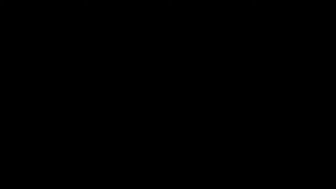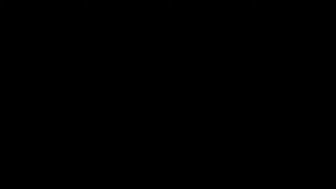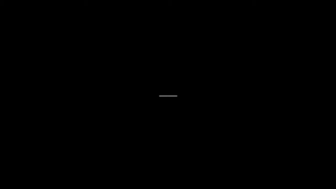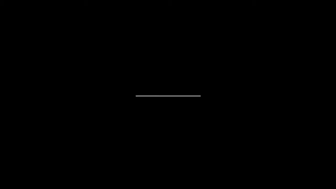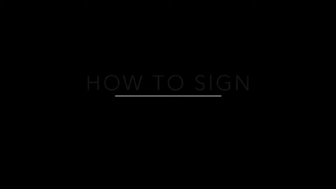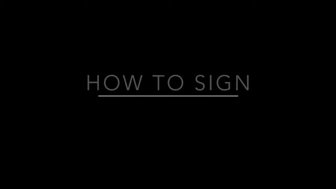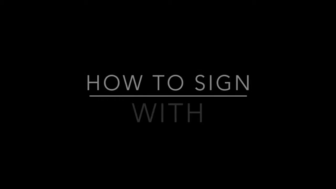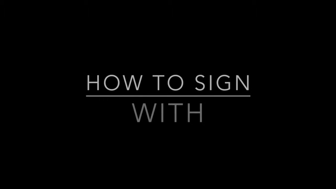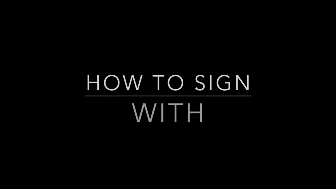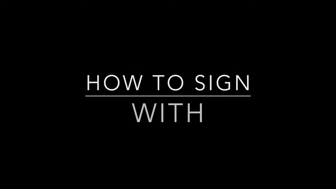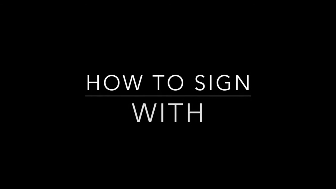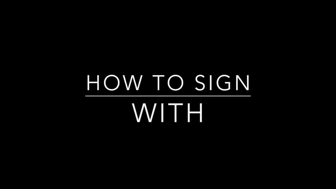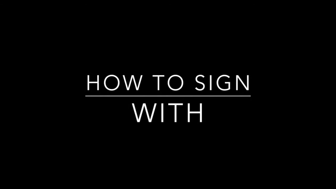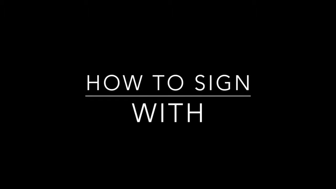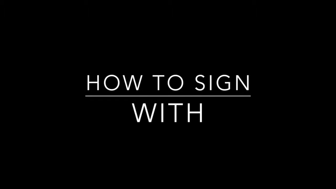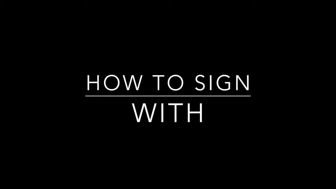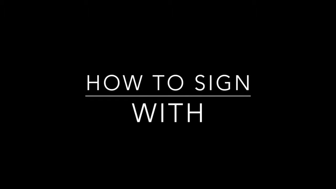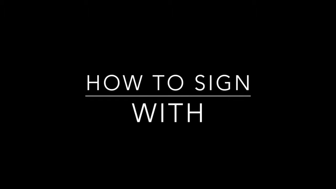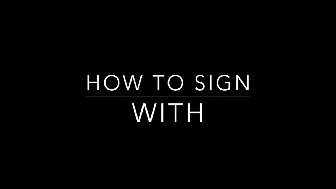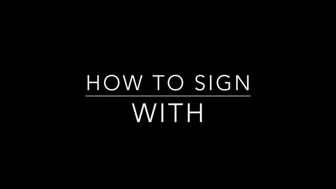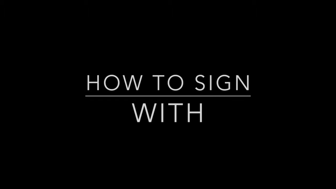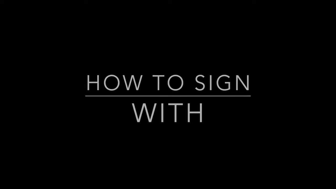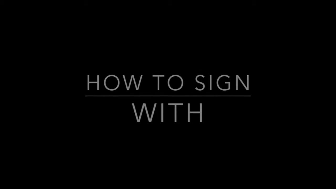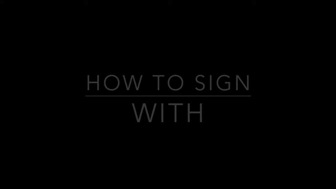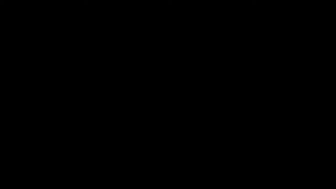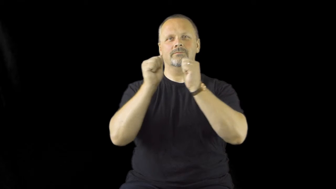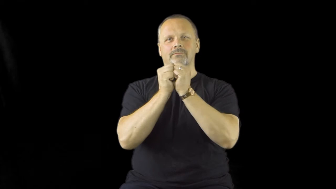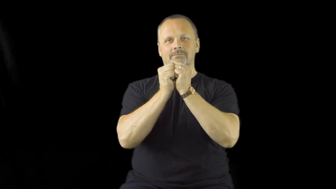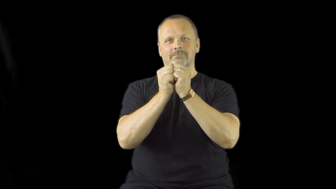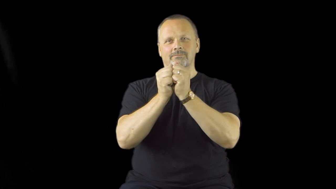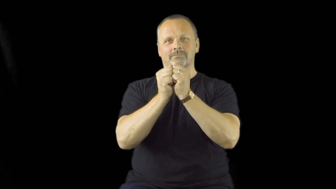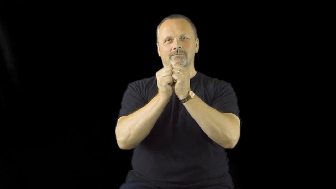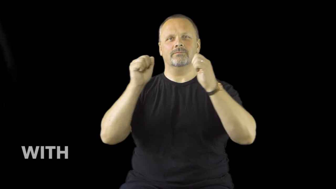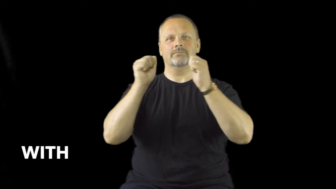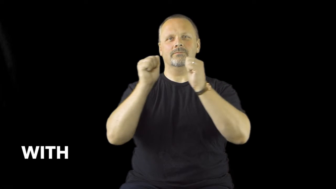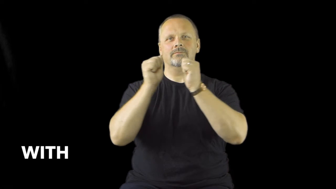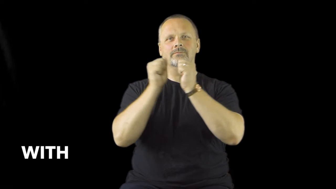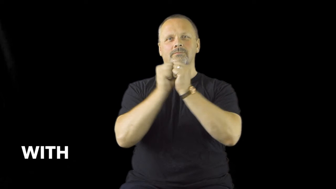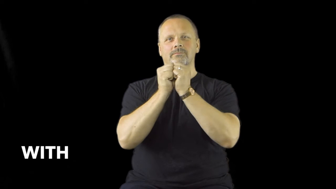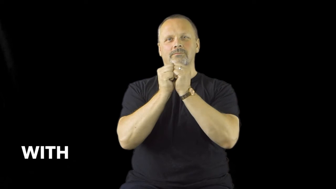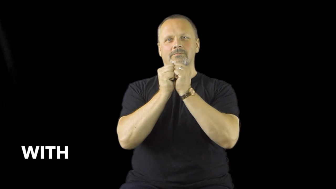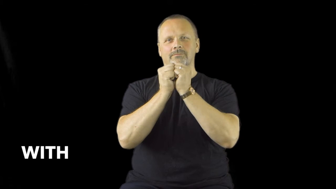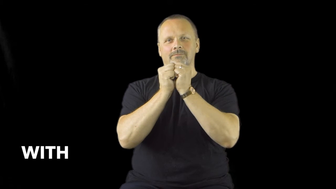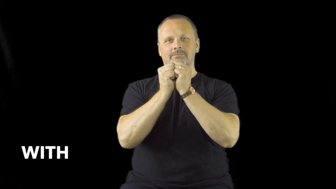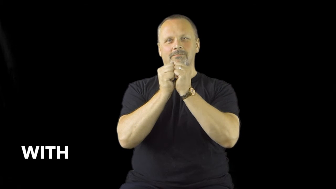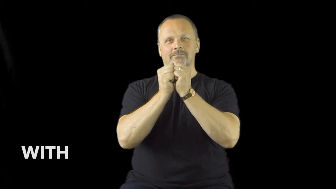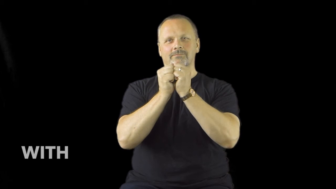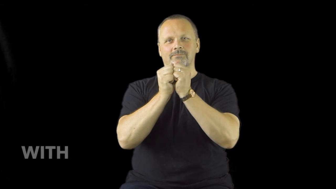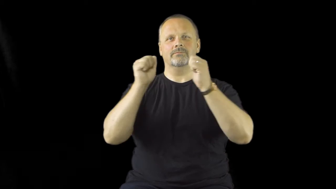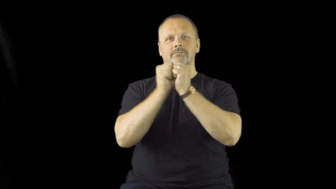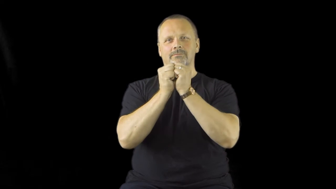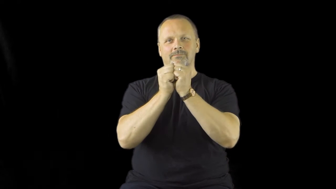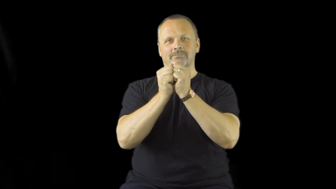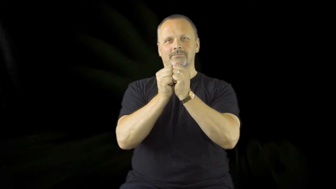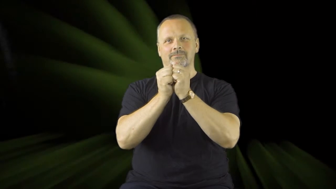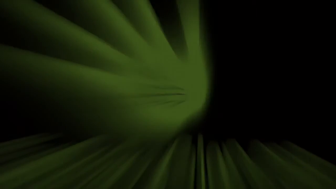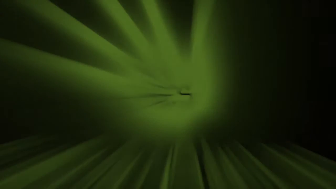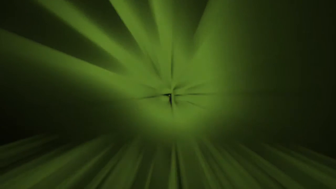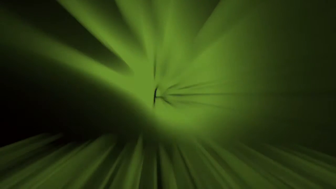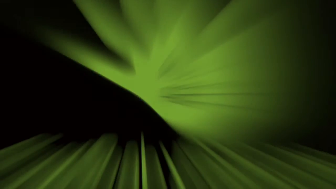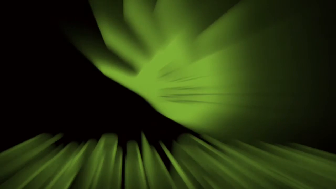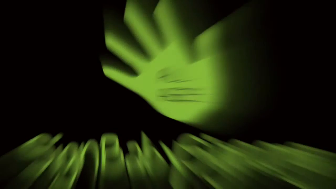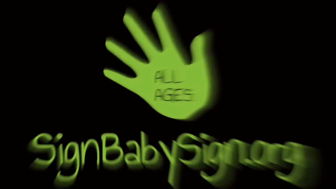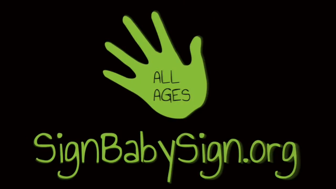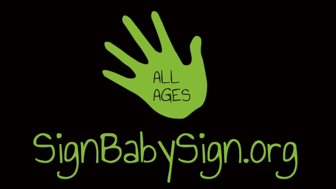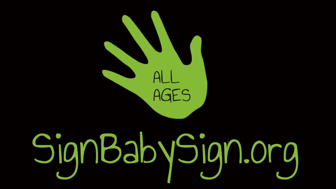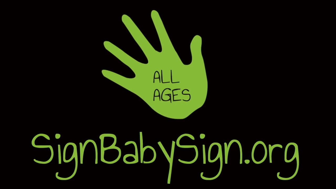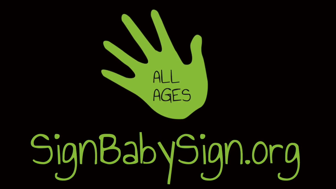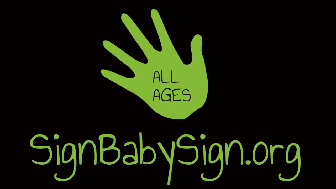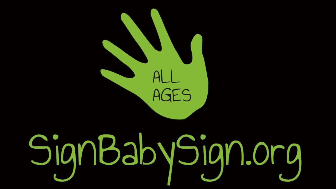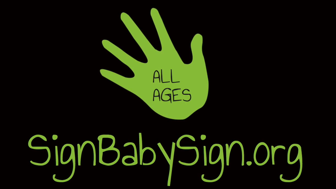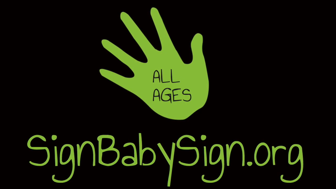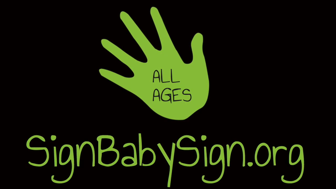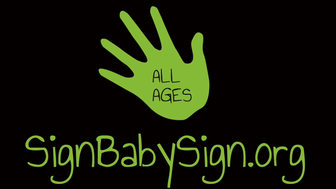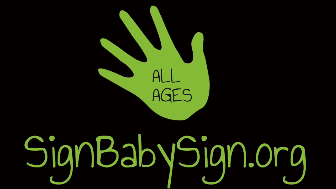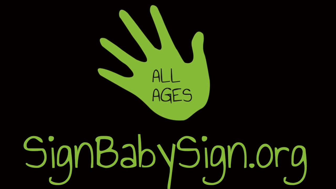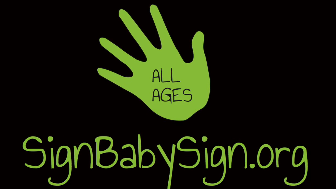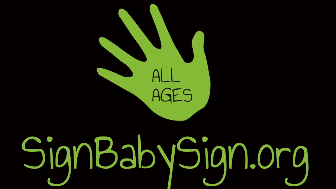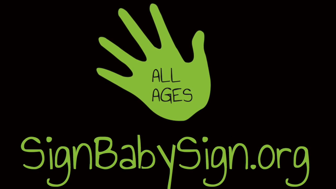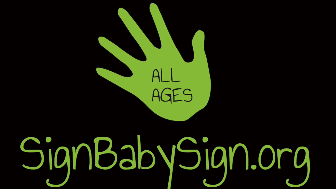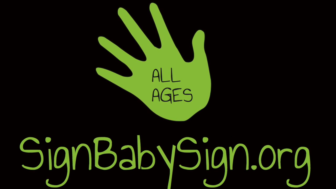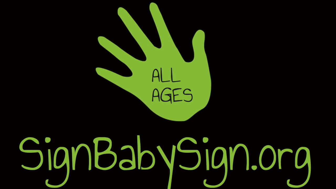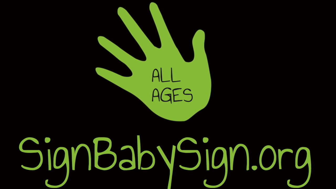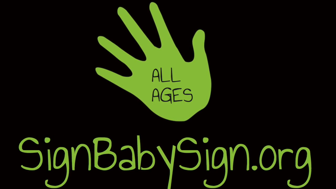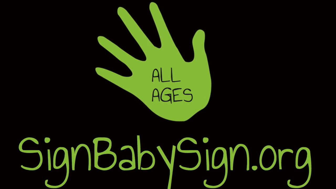With